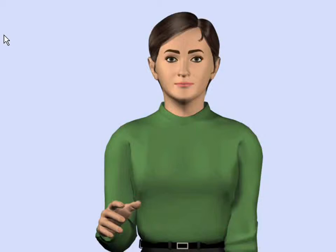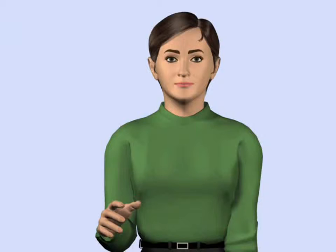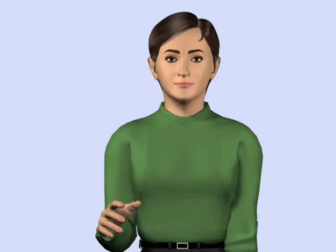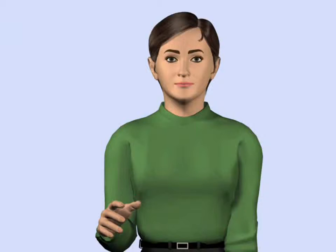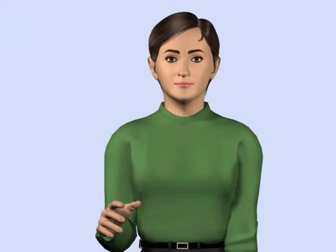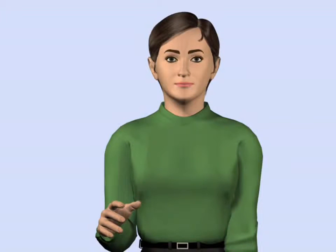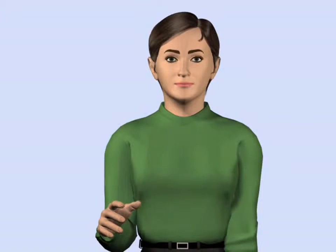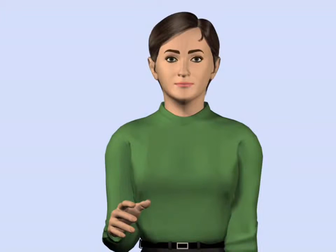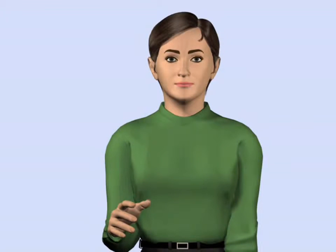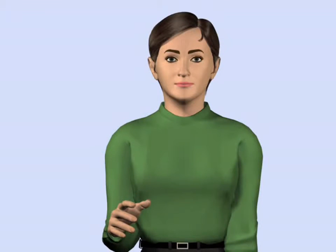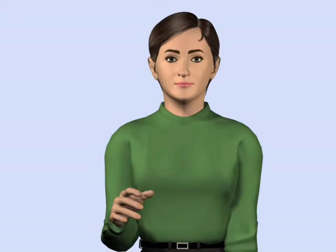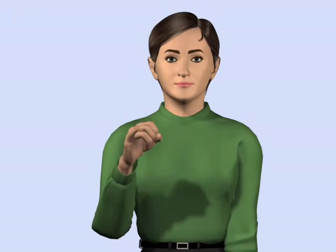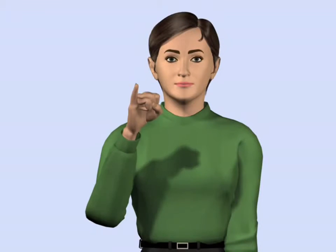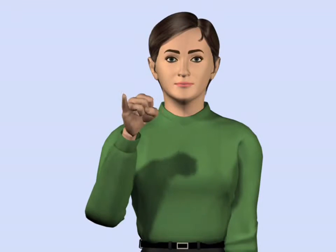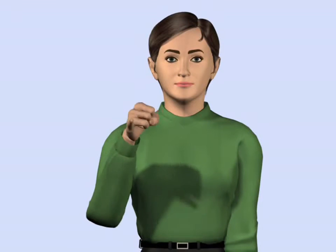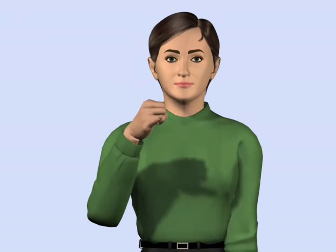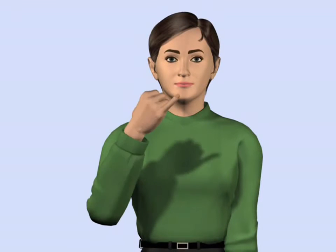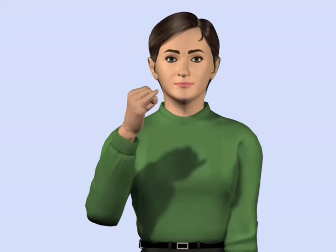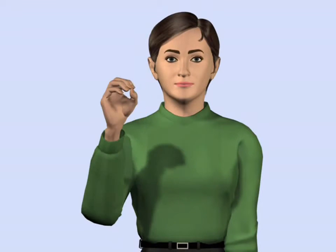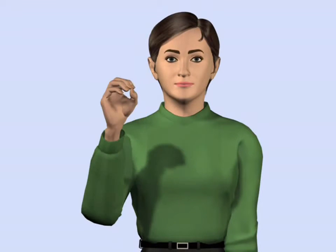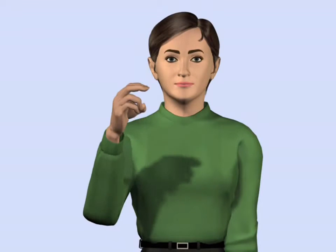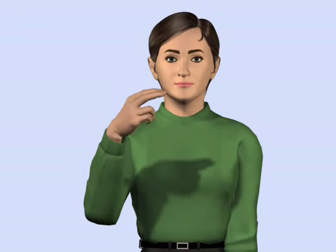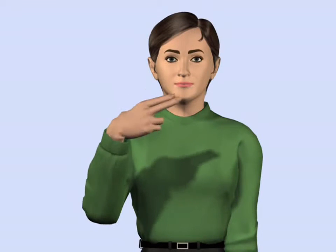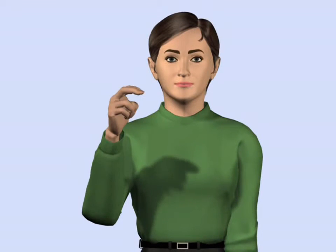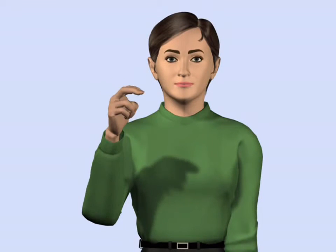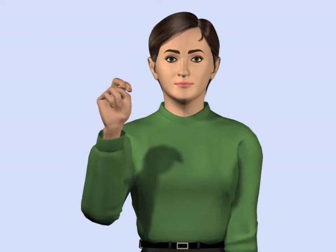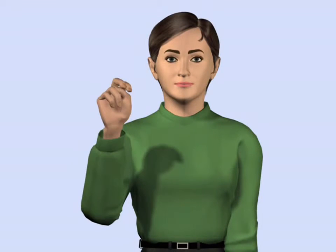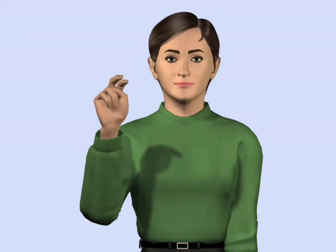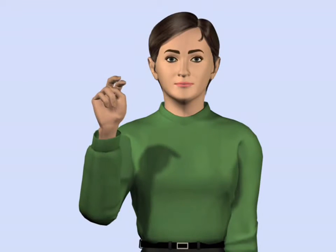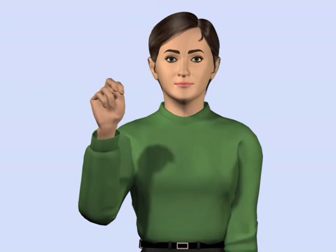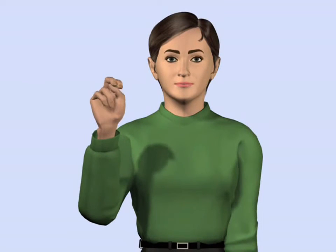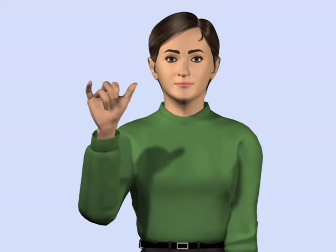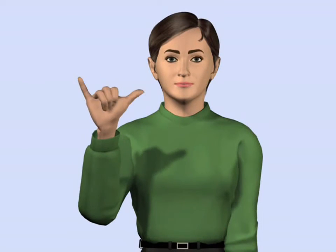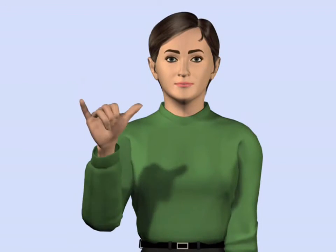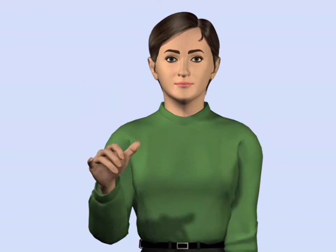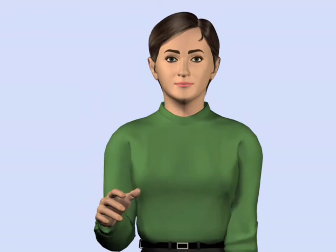Johnny Townmouse,Johnny